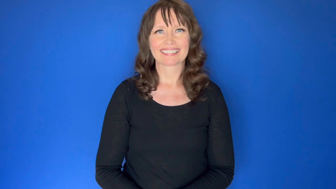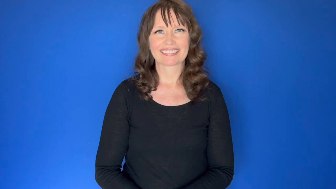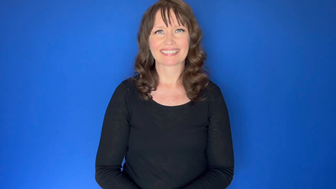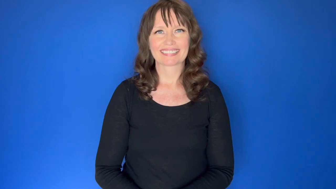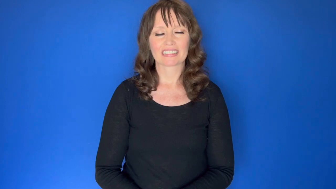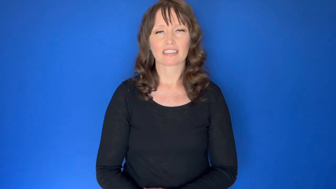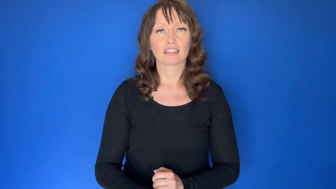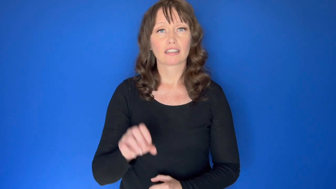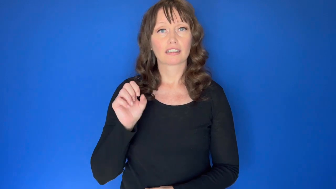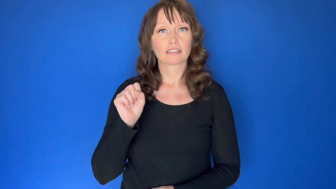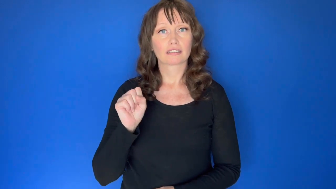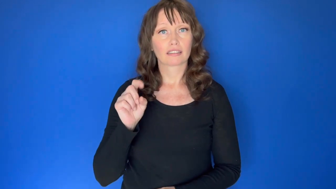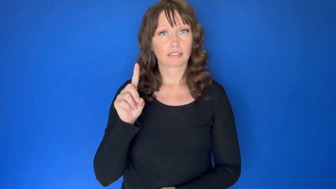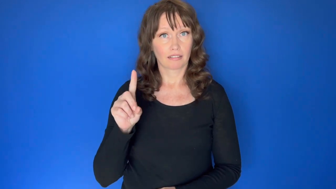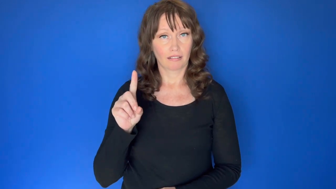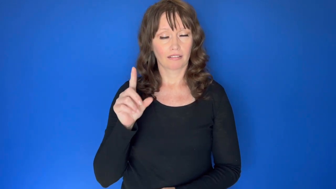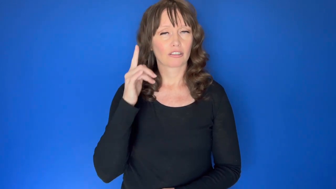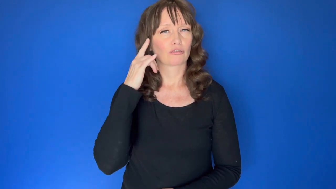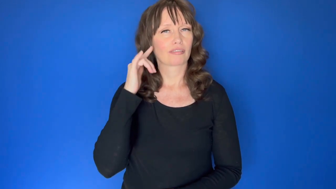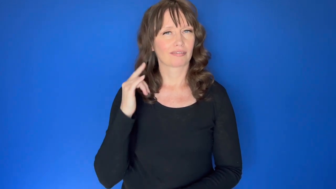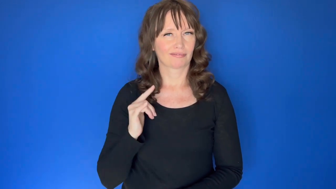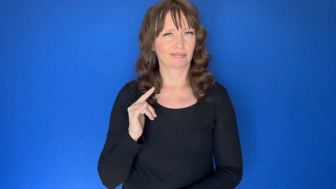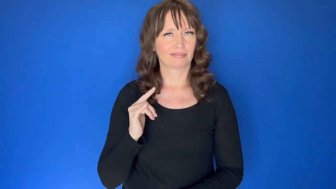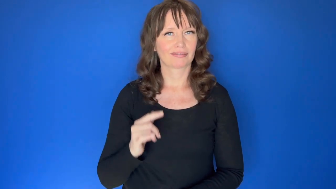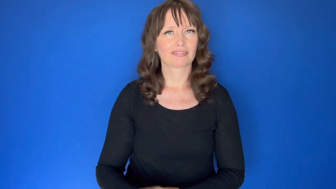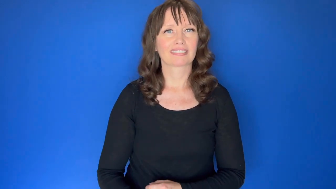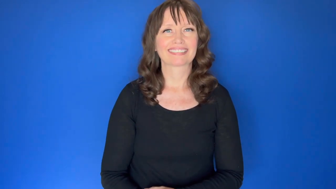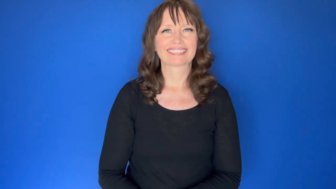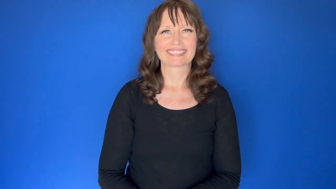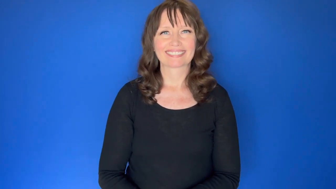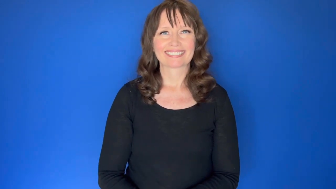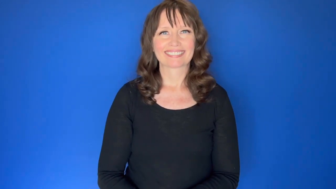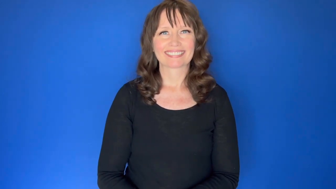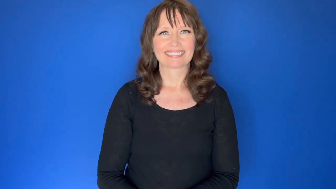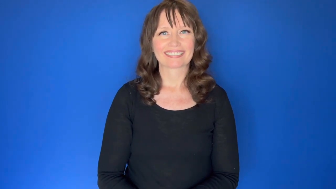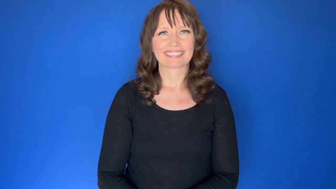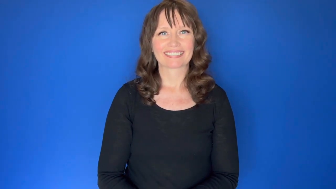San Diego, California